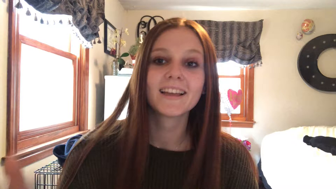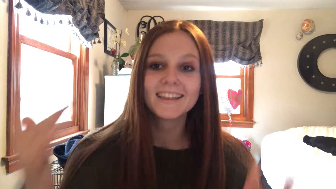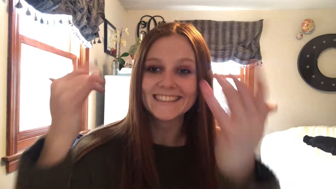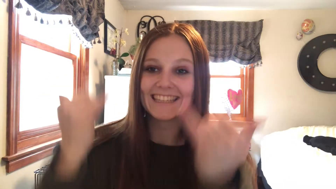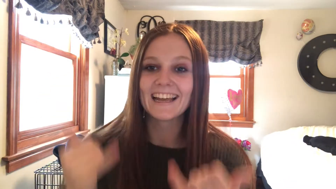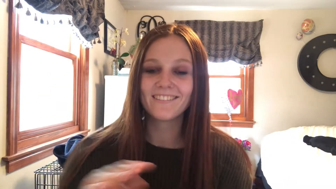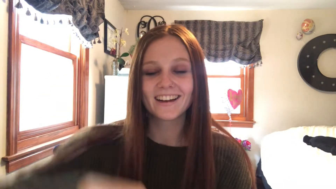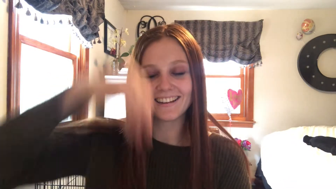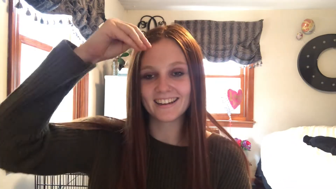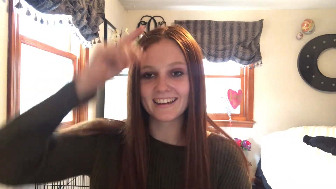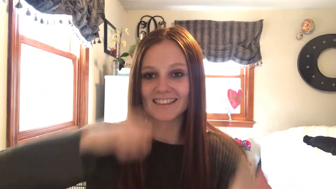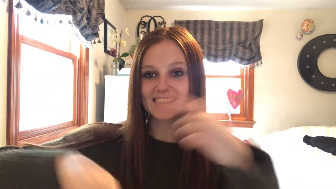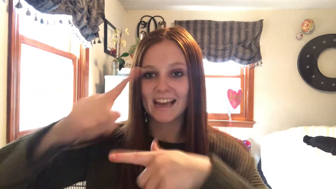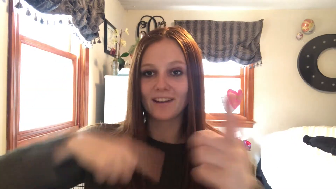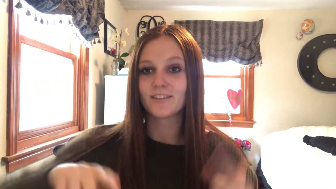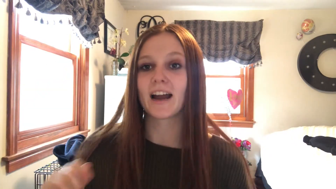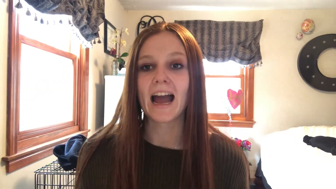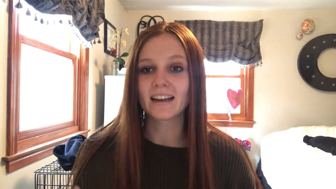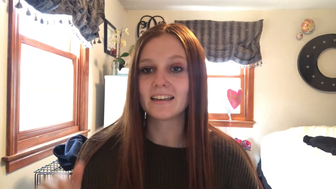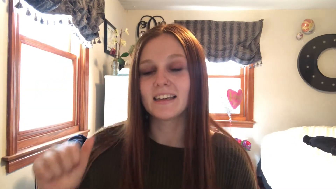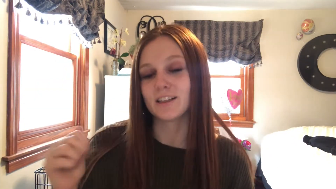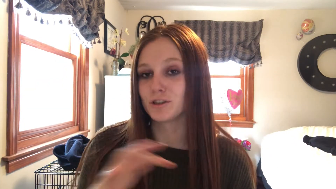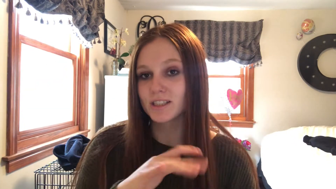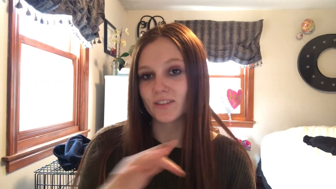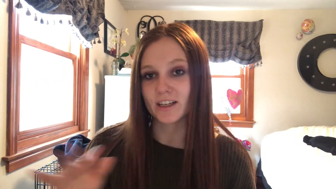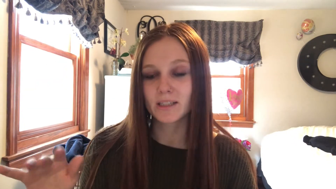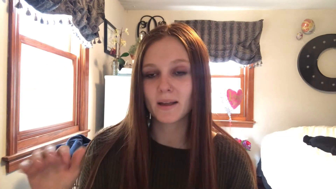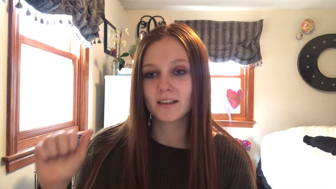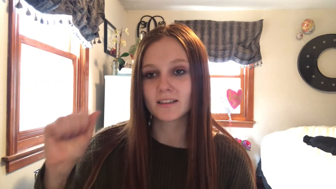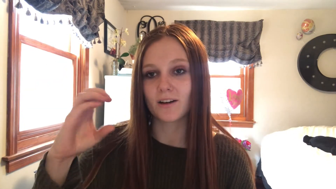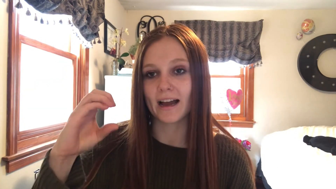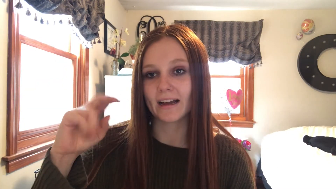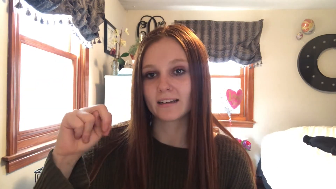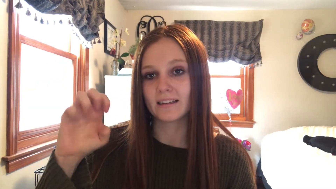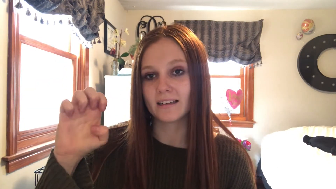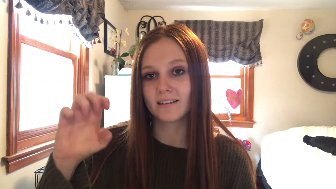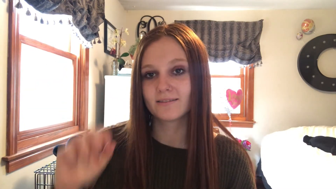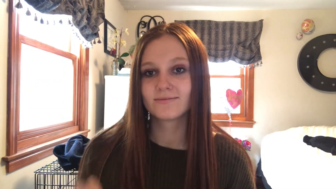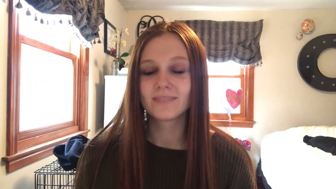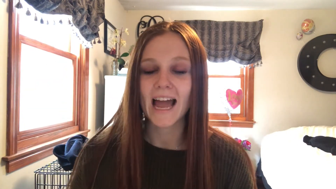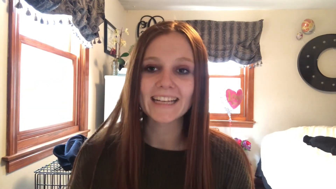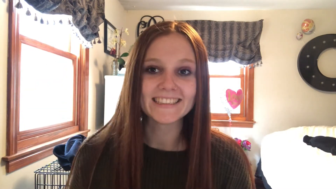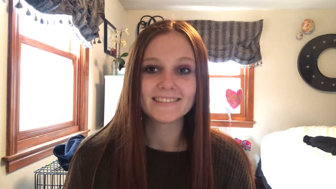Acne